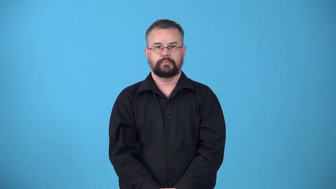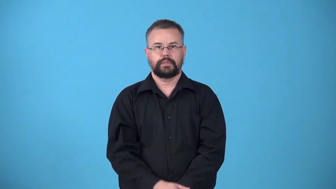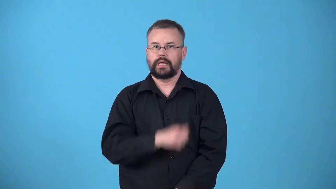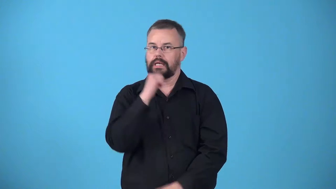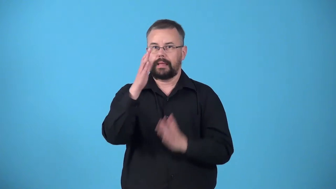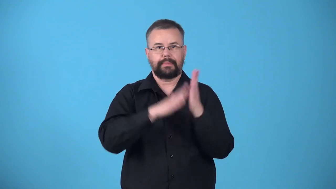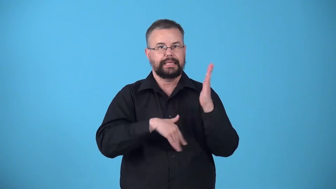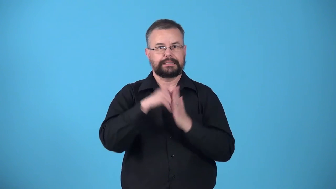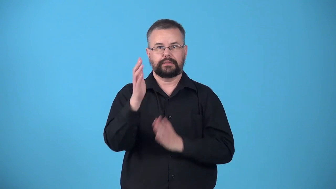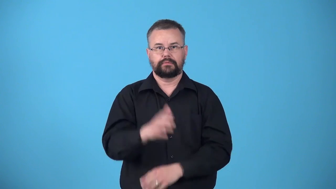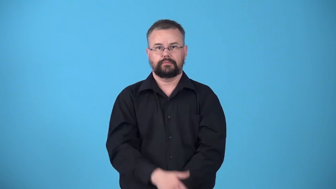unpainted,unstained